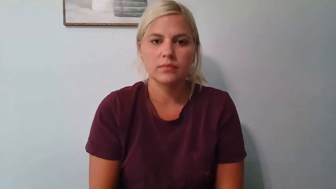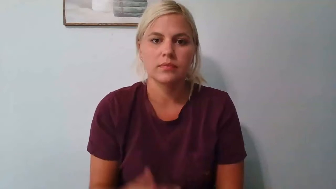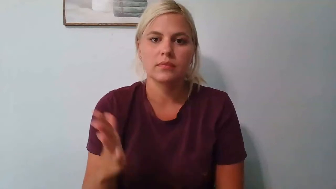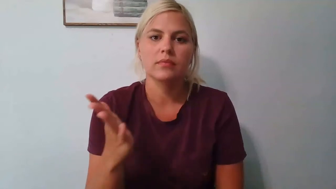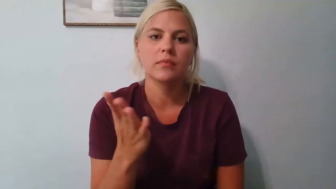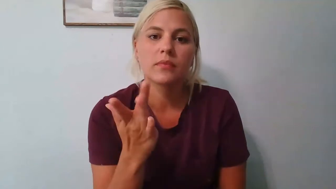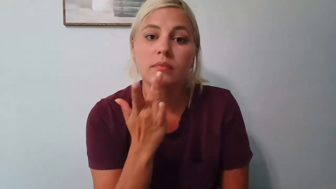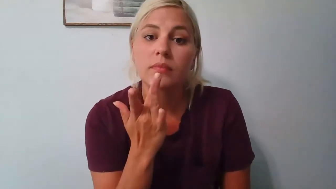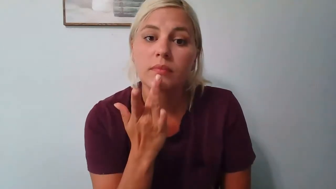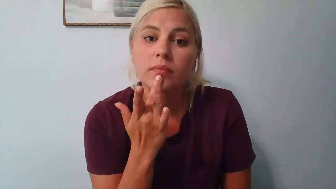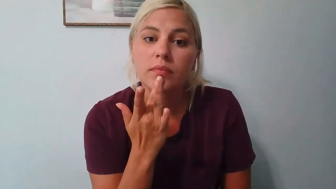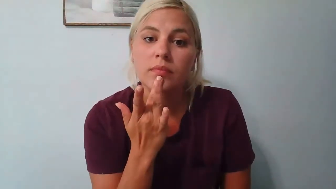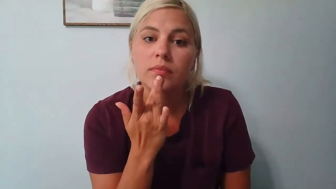TASTE / FAVORITE